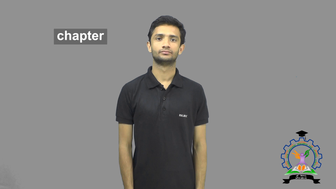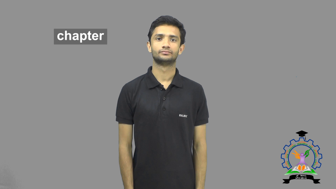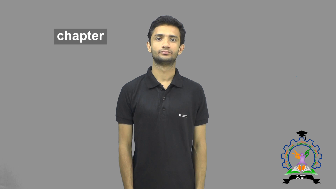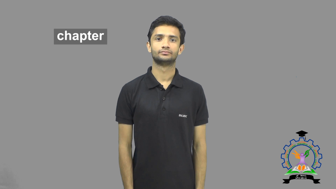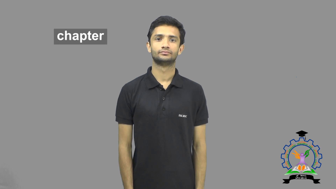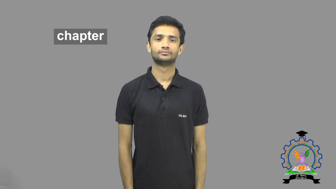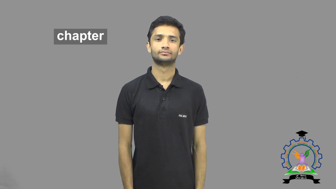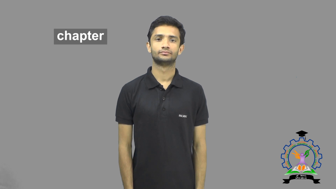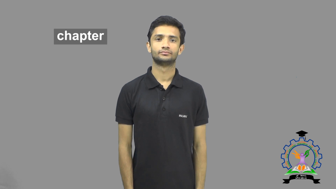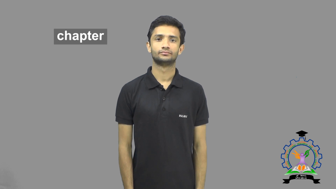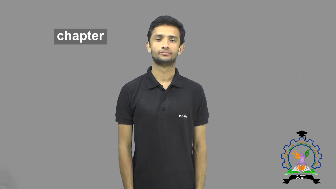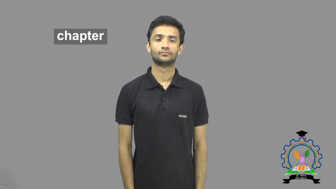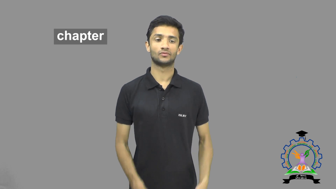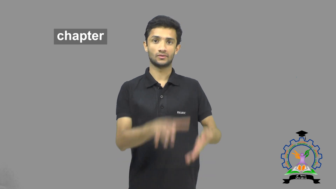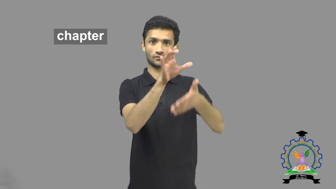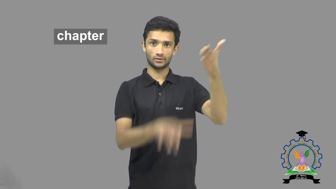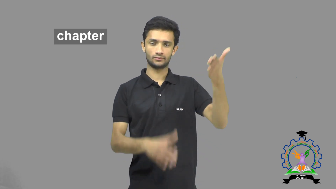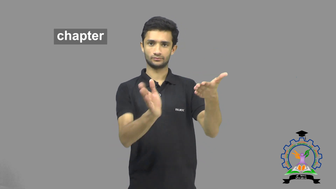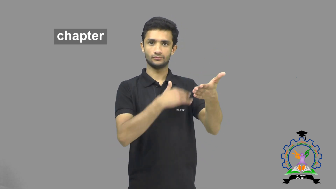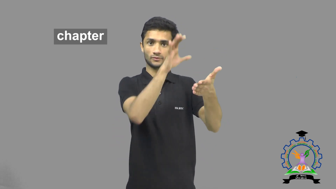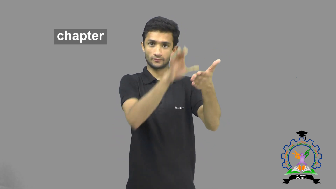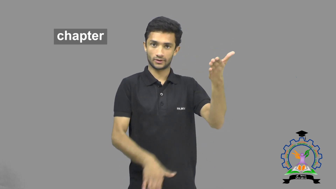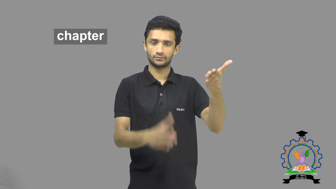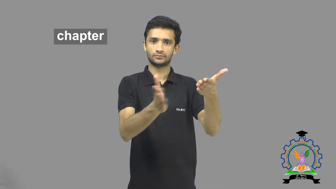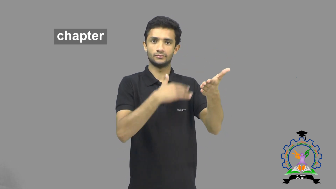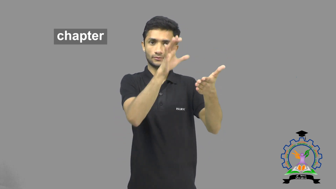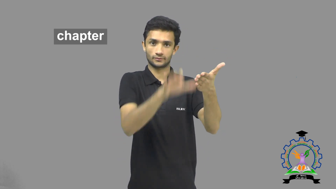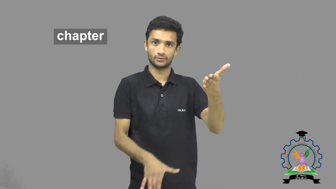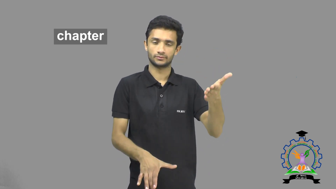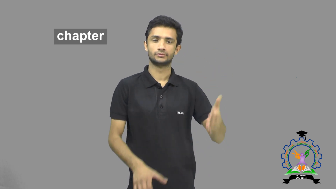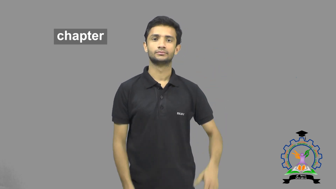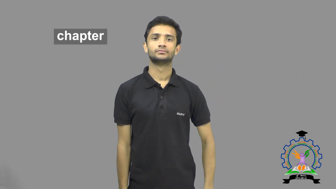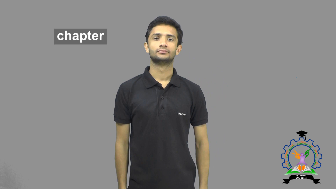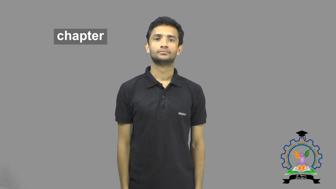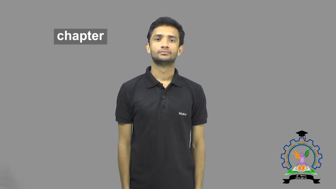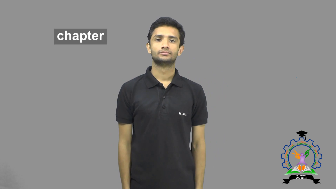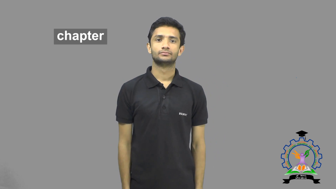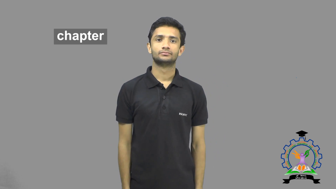chapter